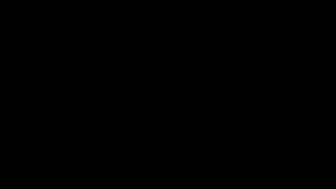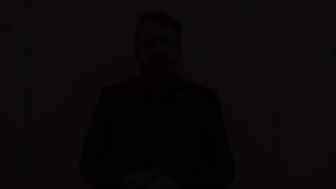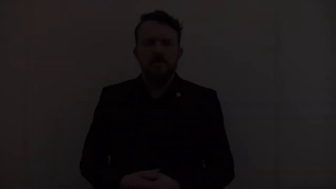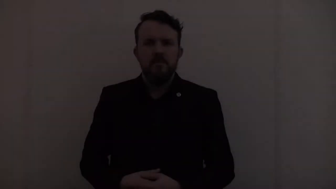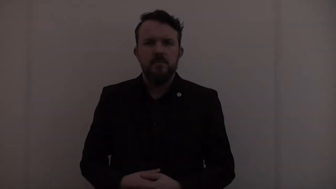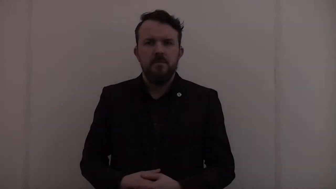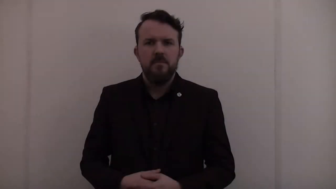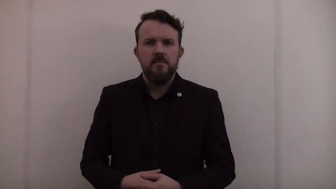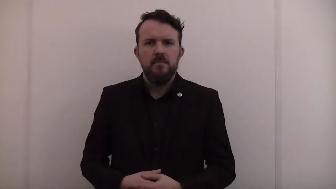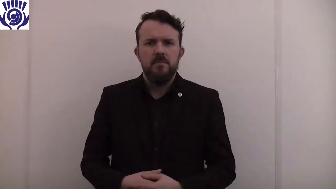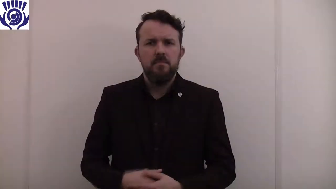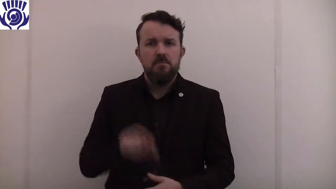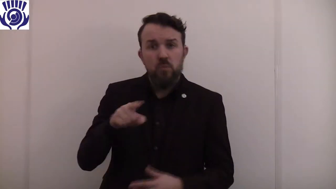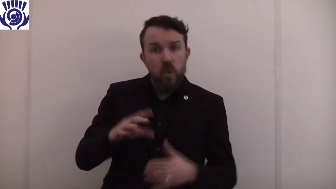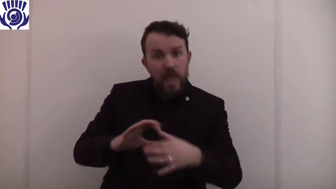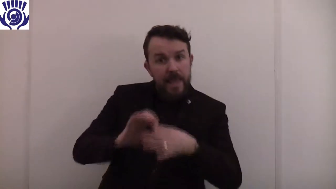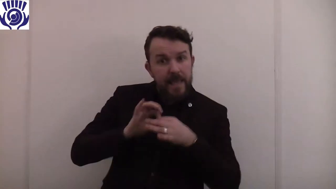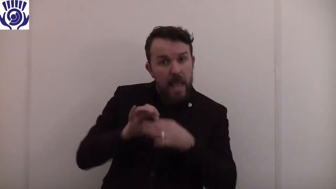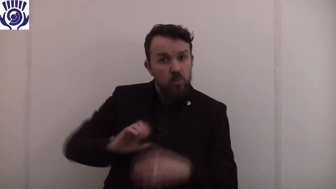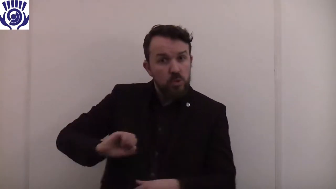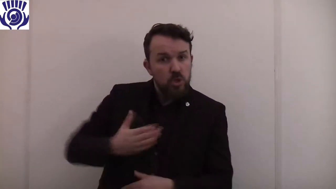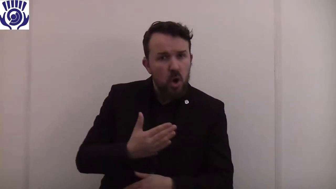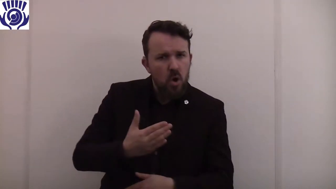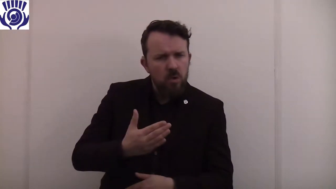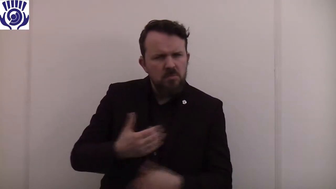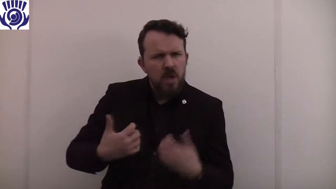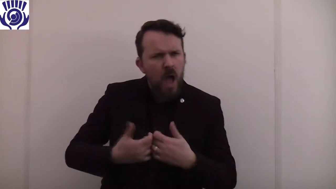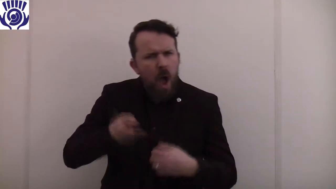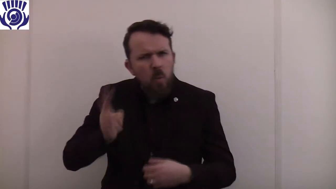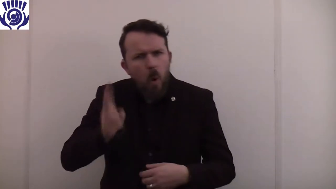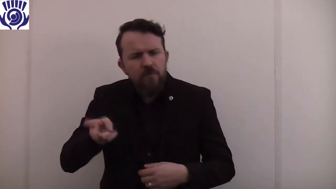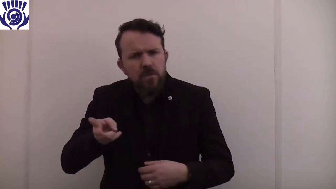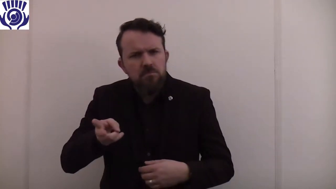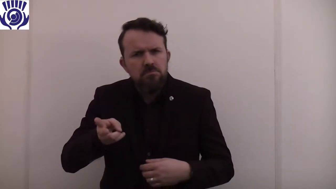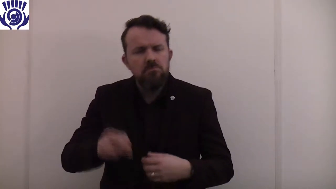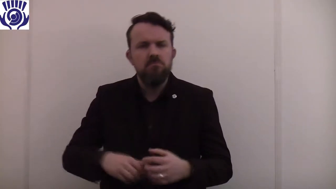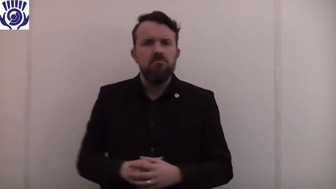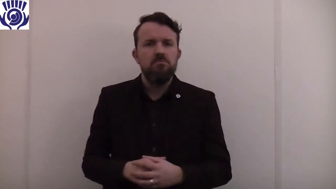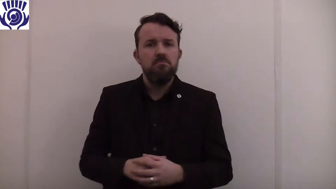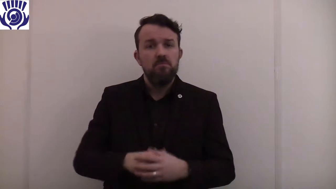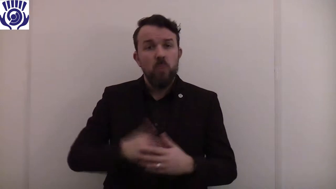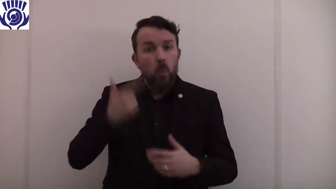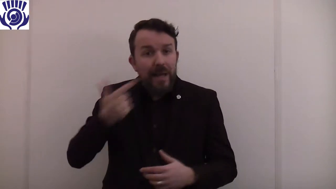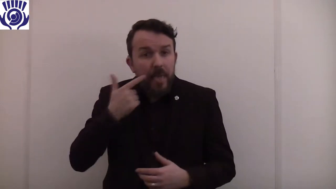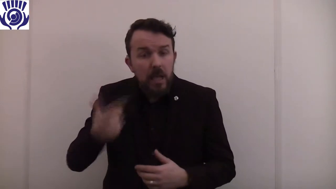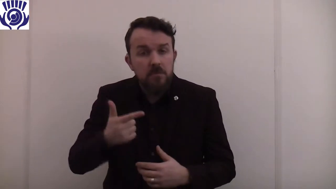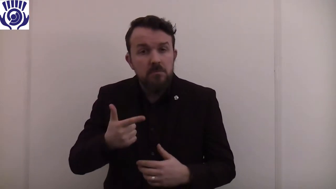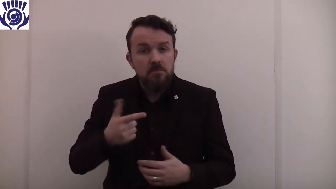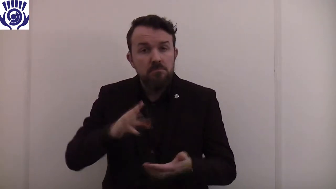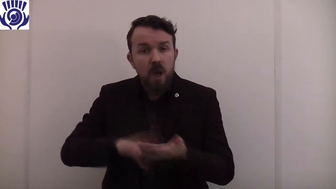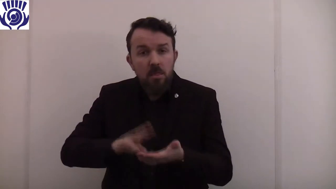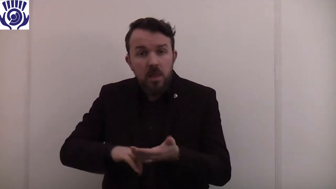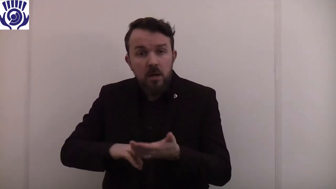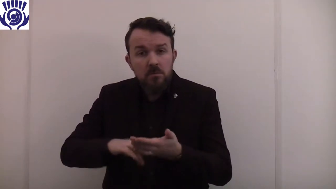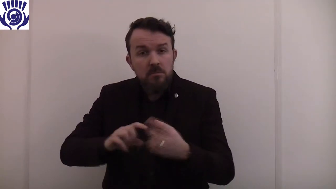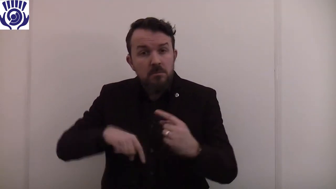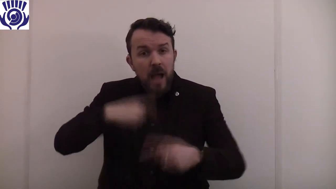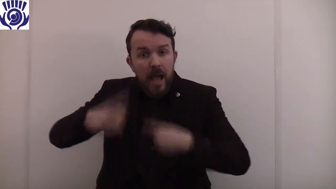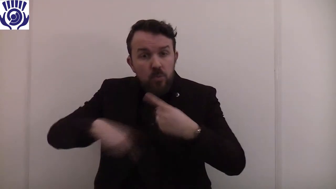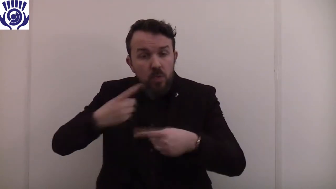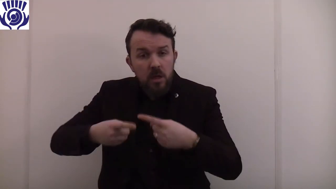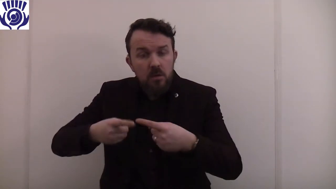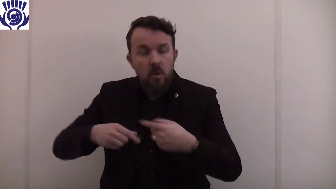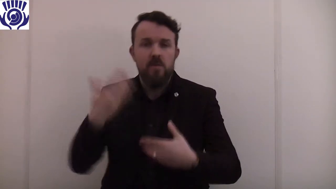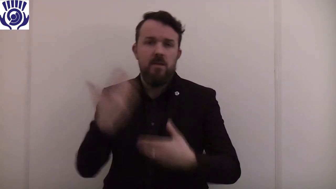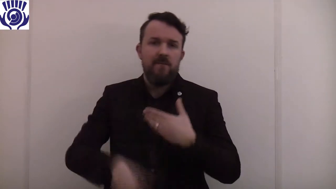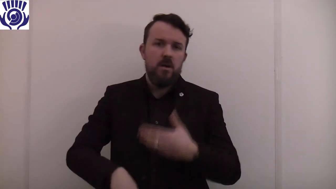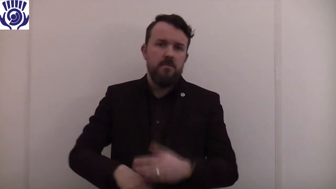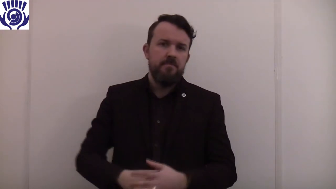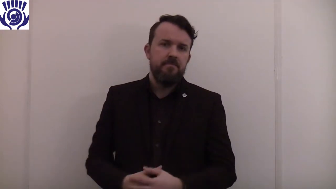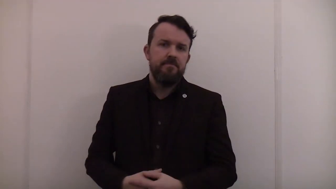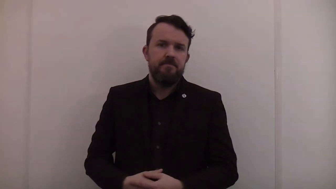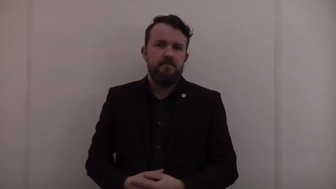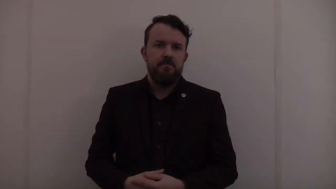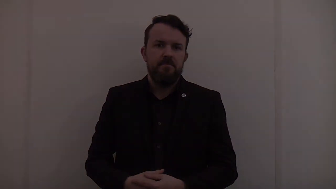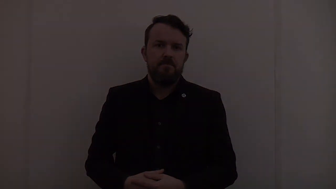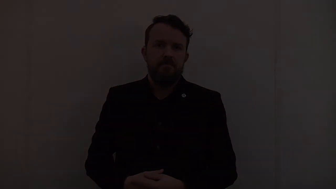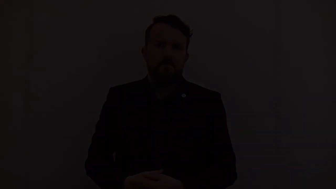How often do you engage with SCoD?